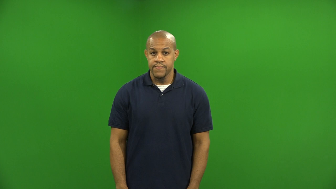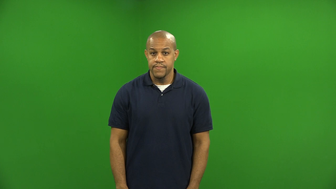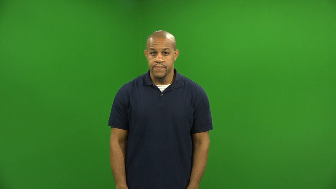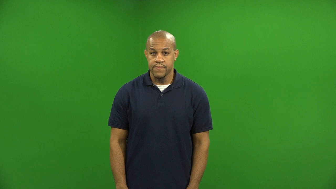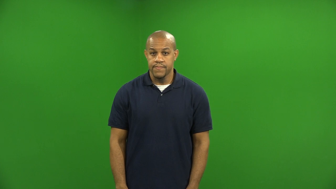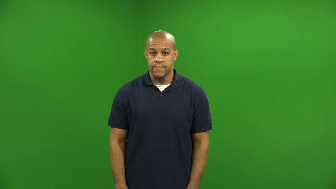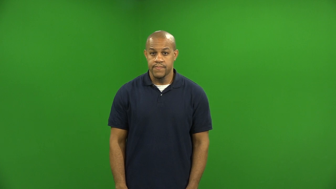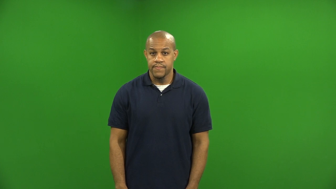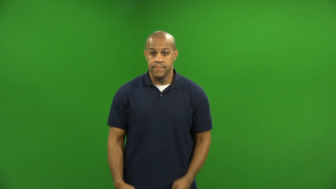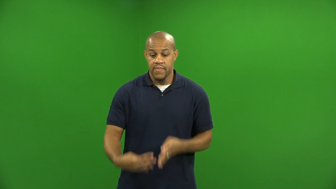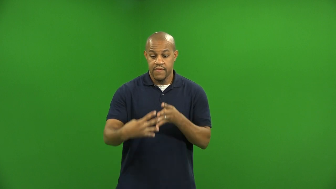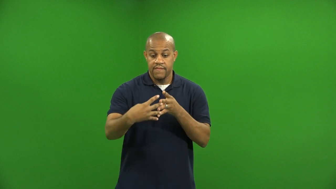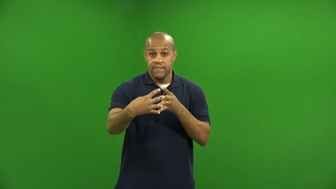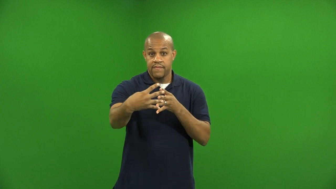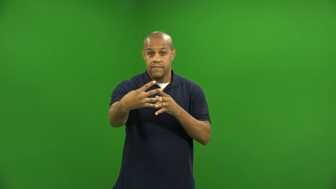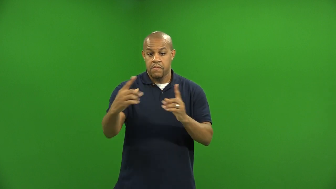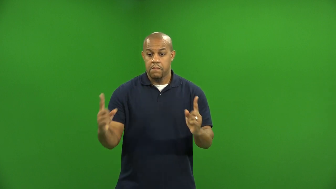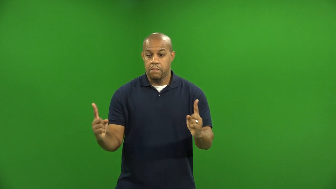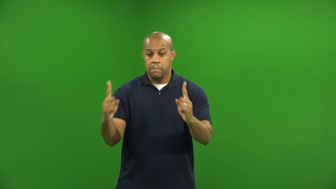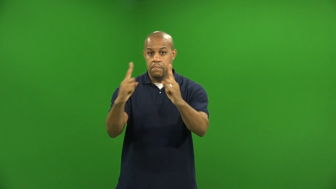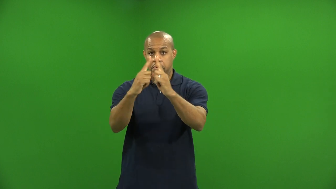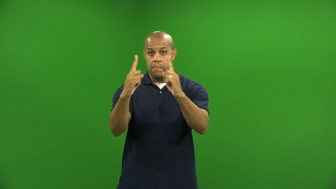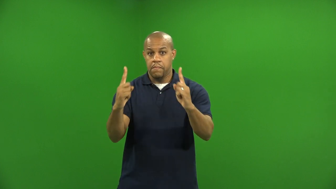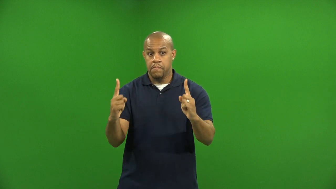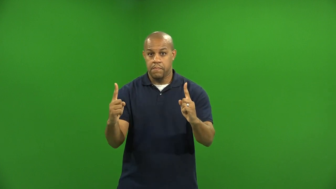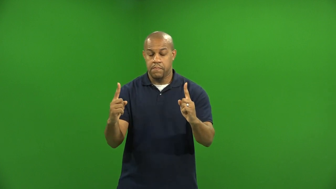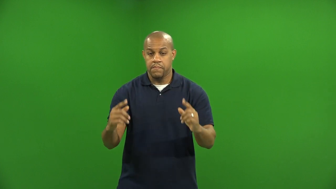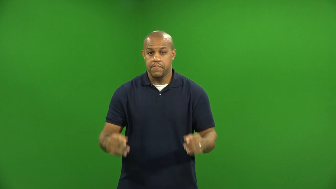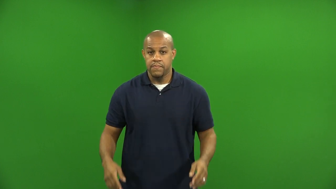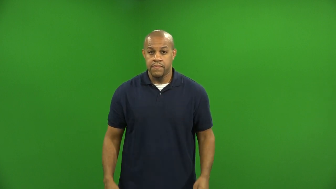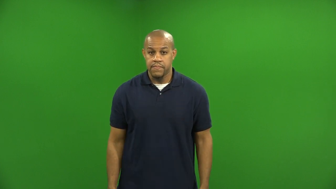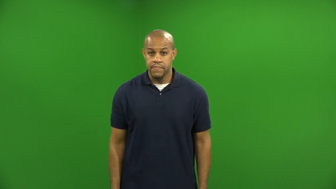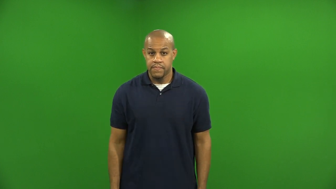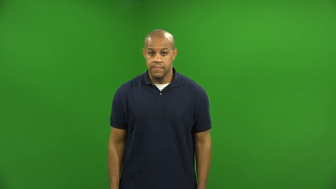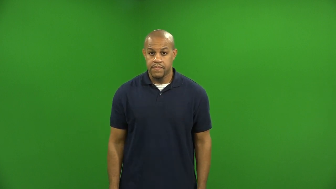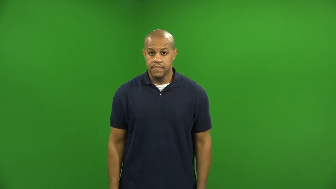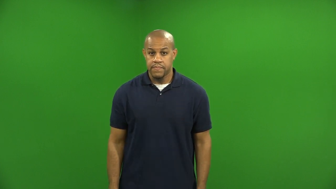One on one block